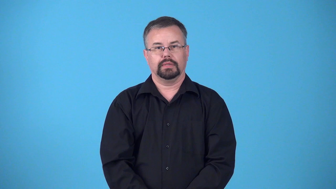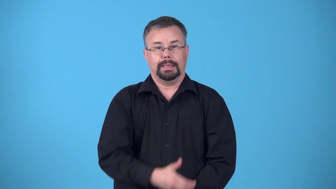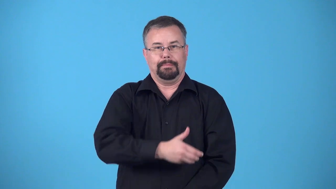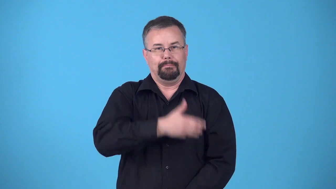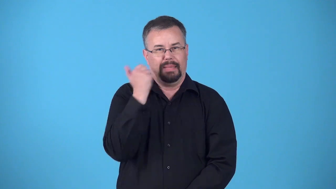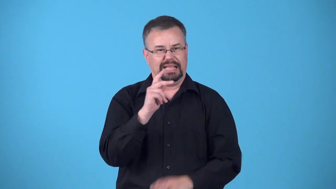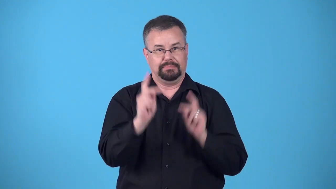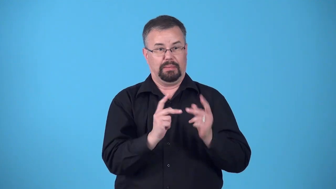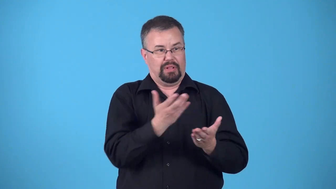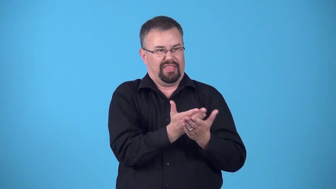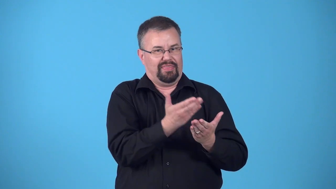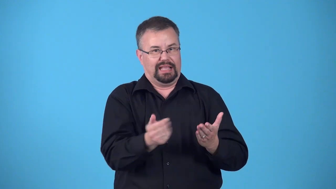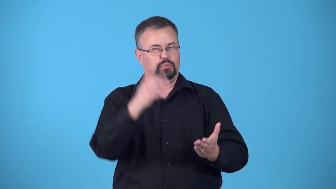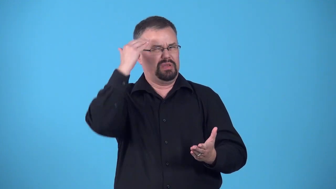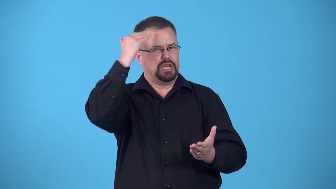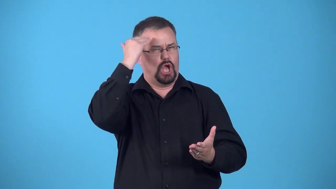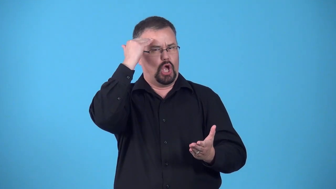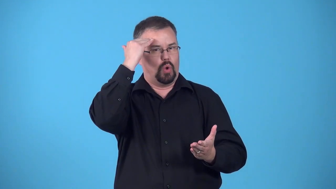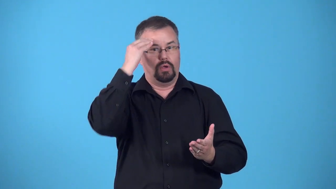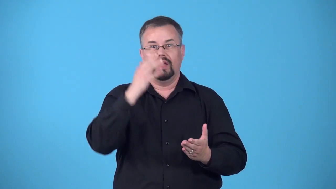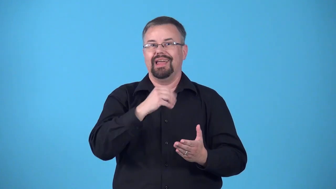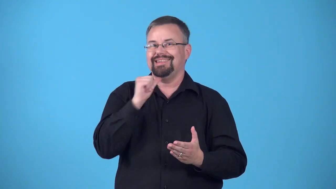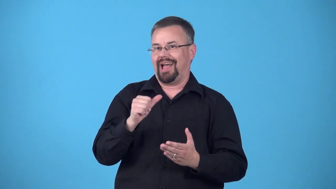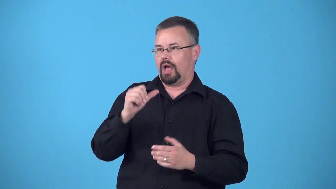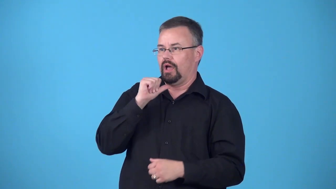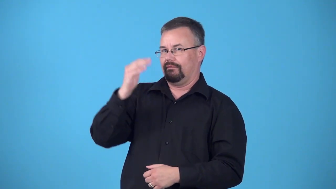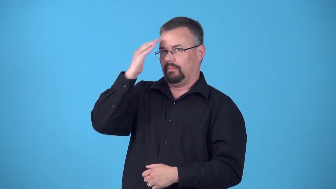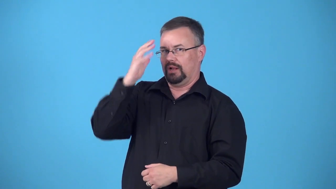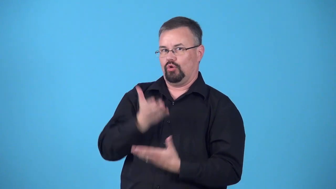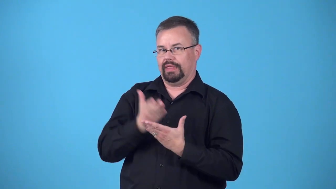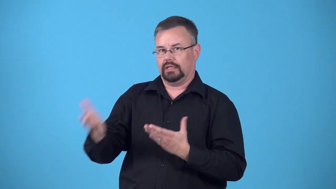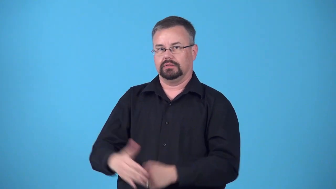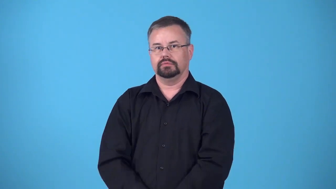old friends and old wine are best